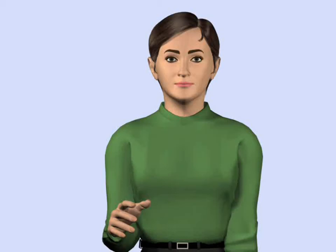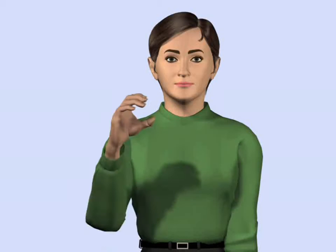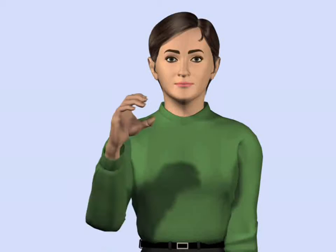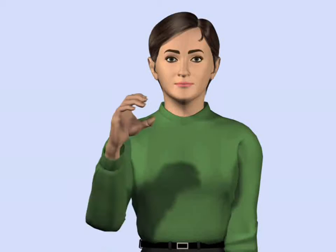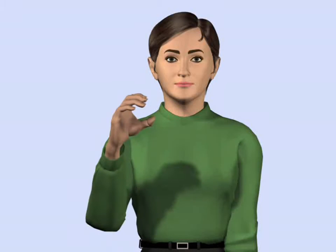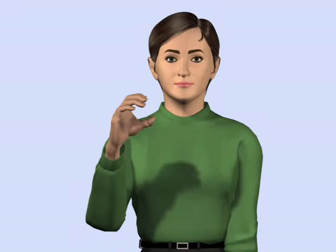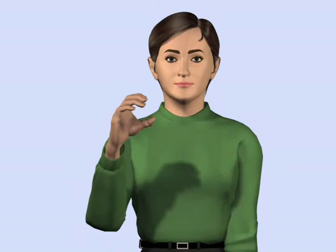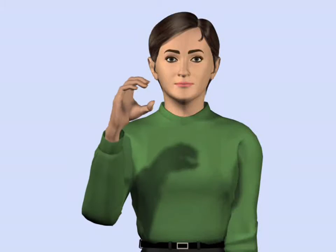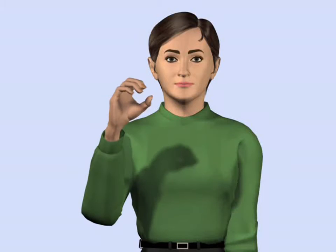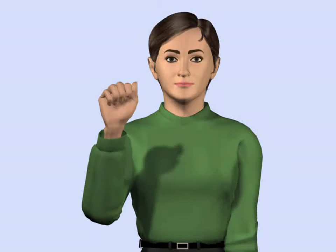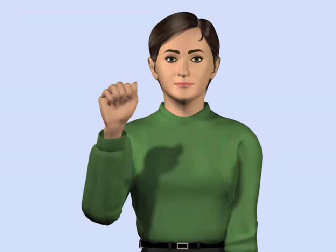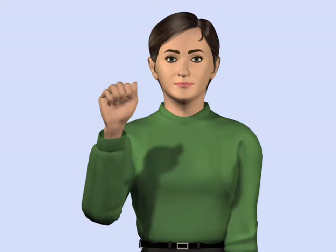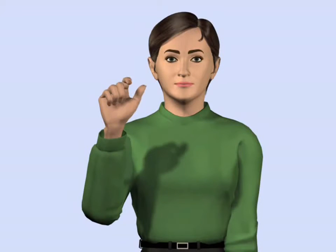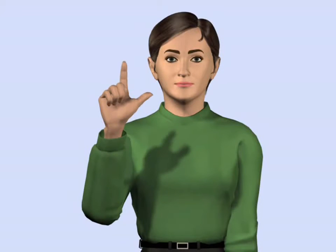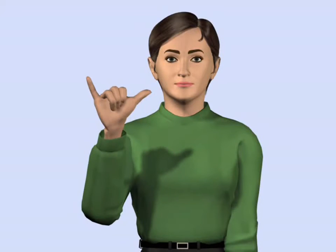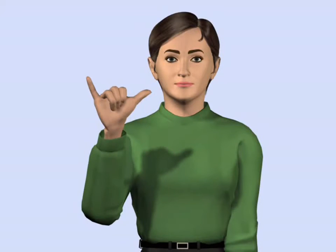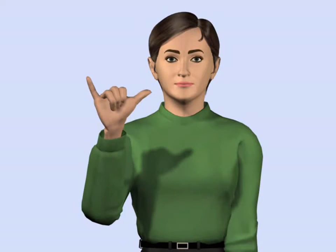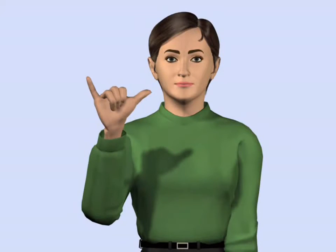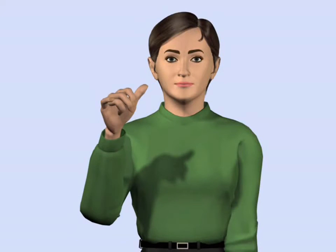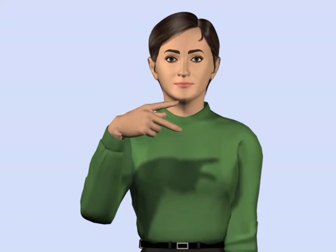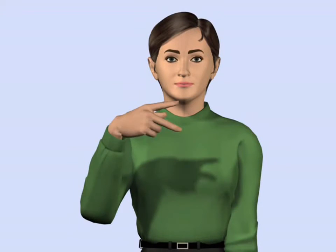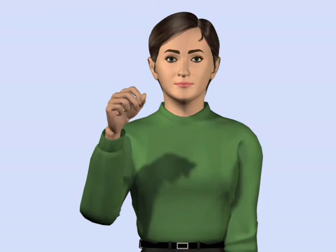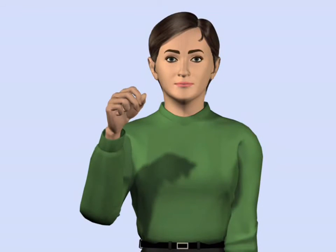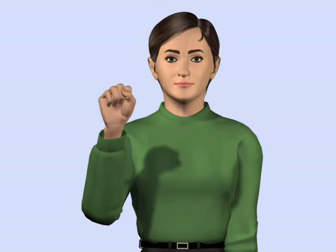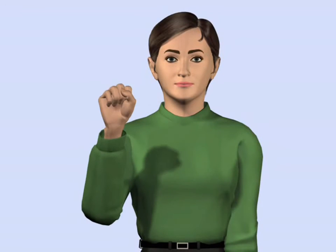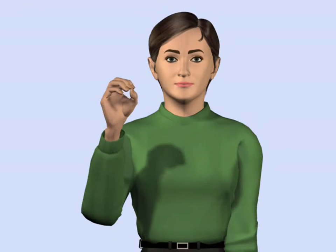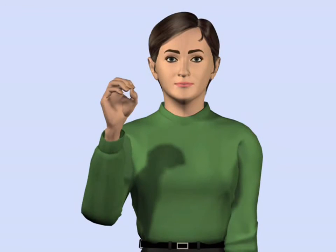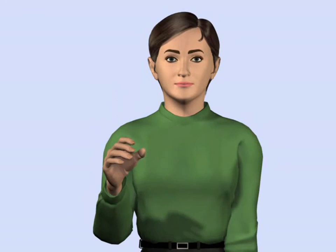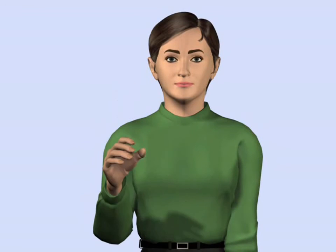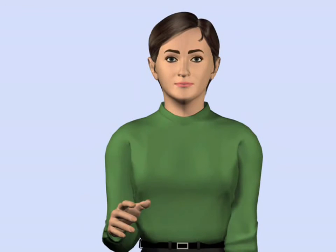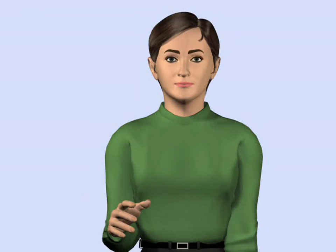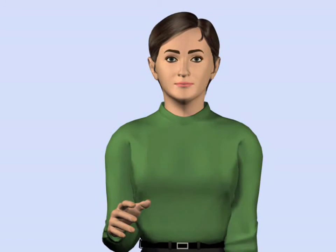calypso